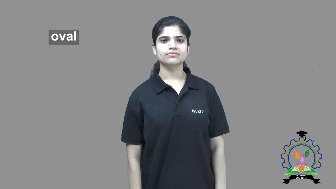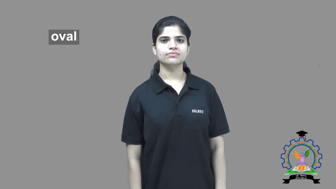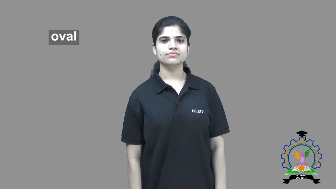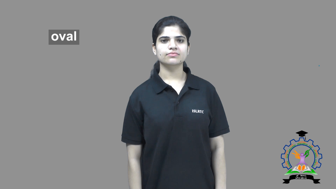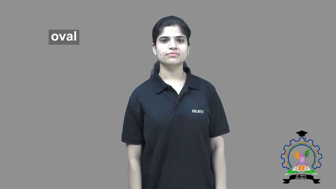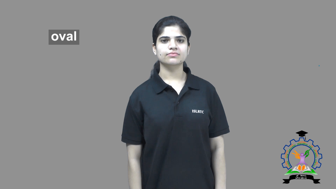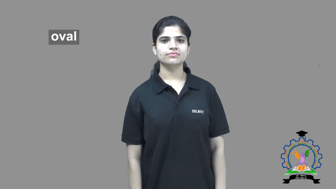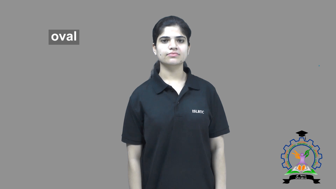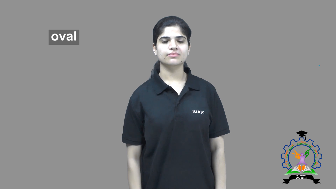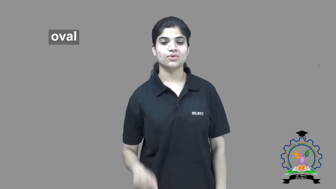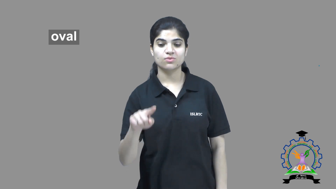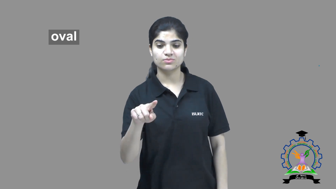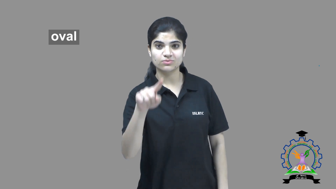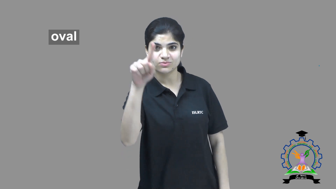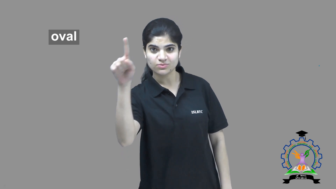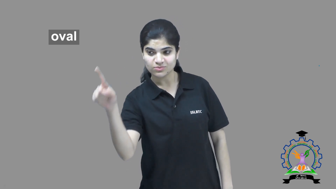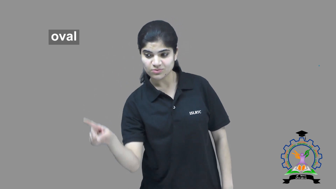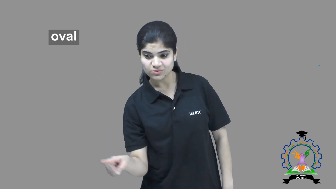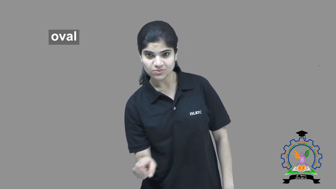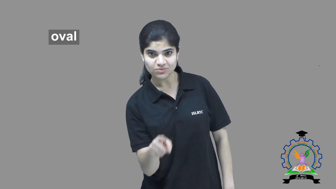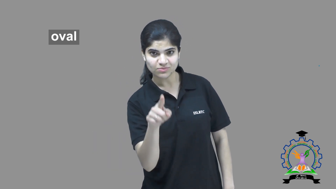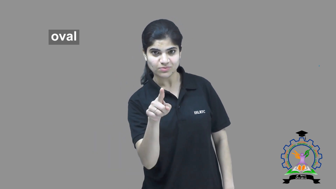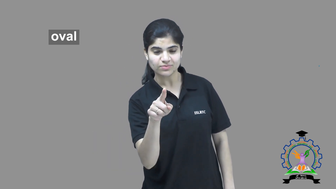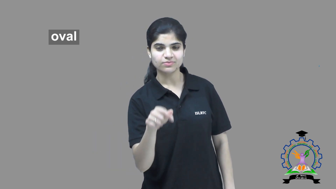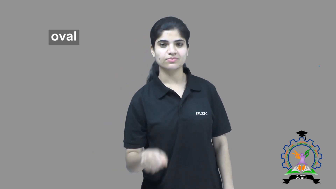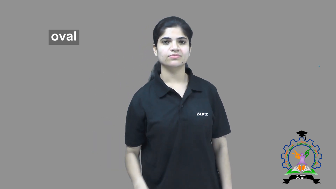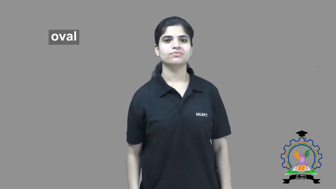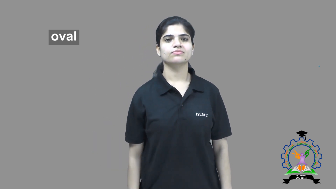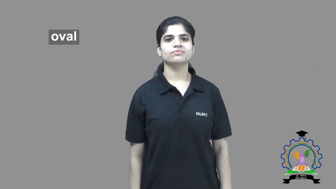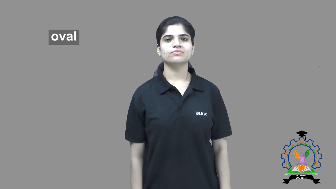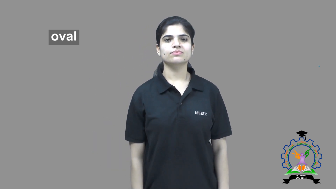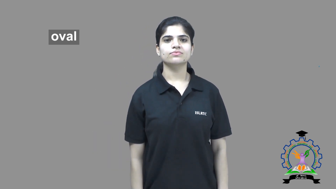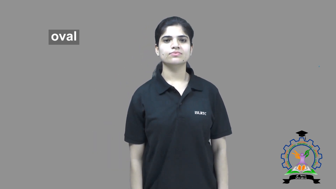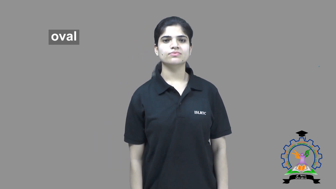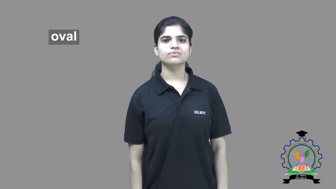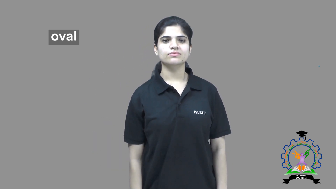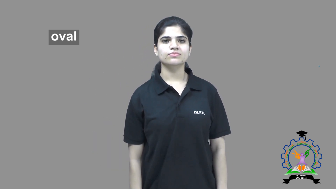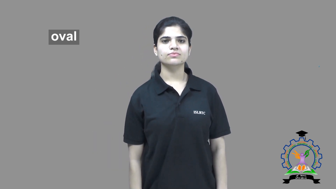oval